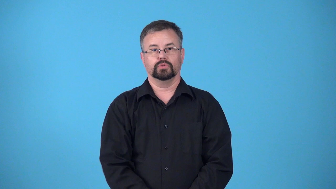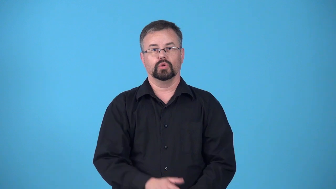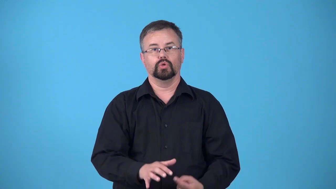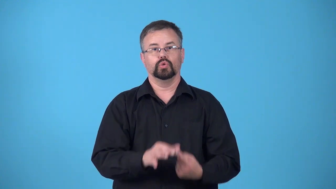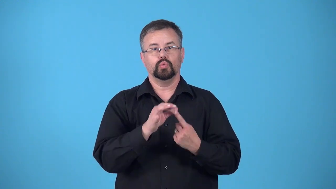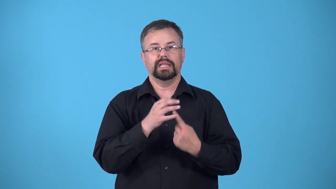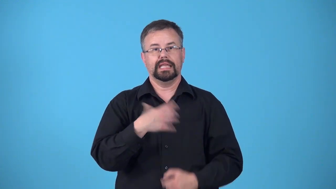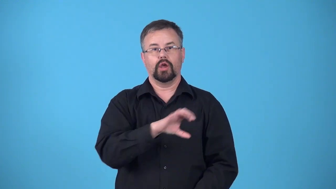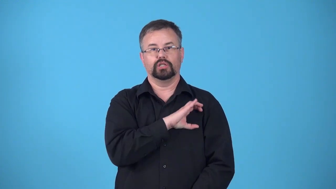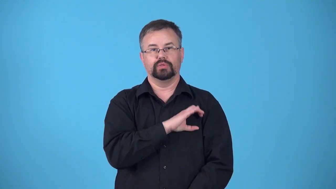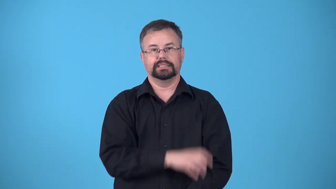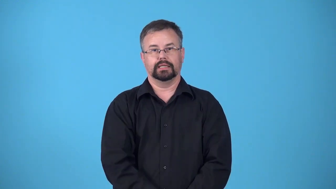calling card